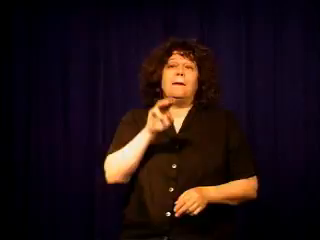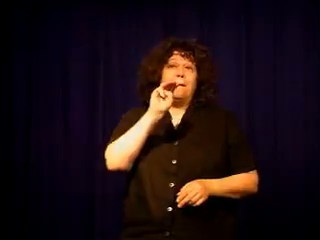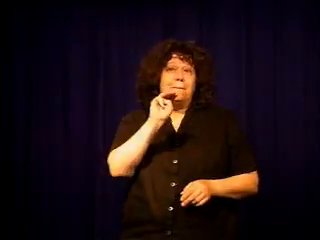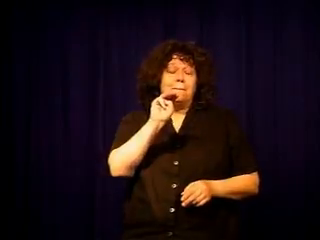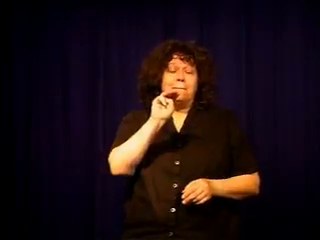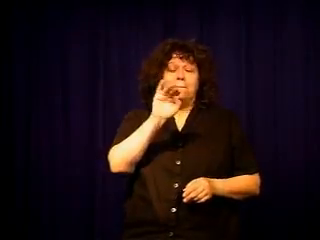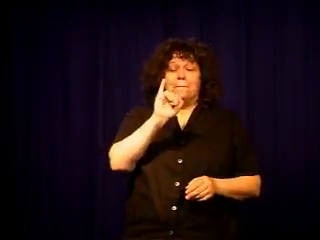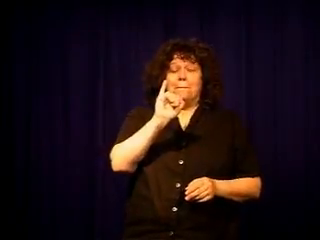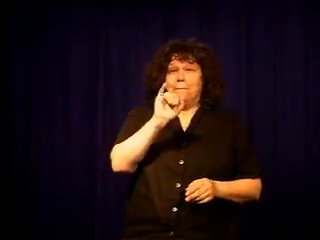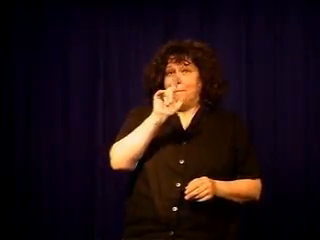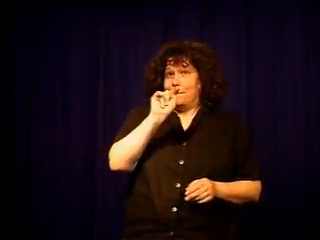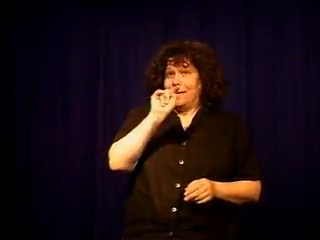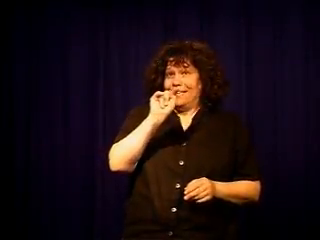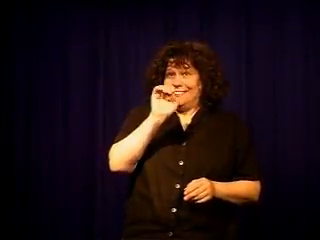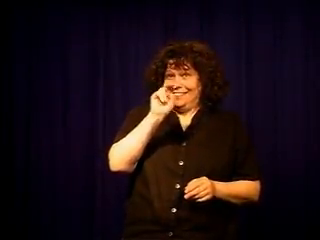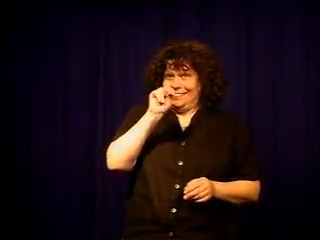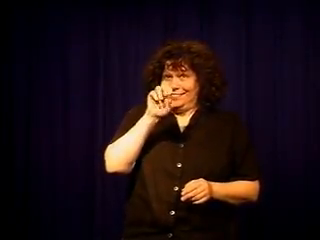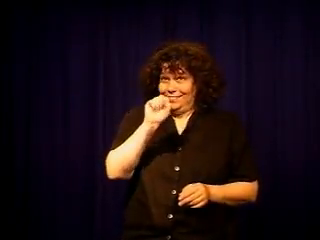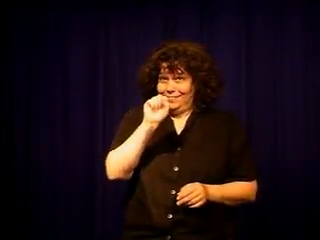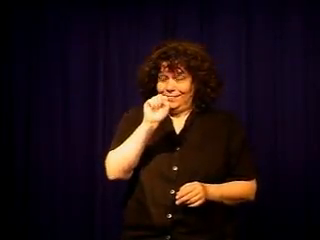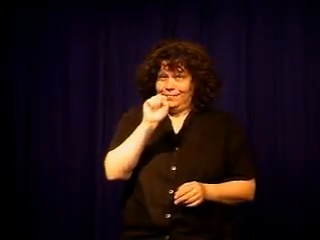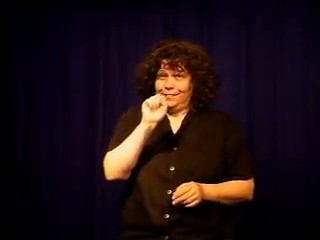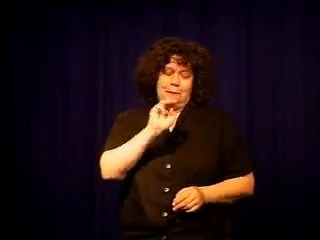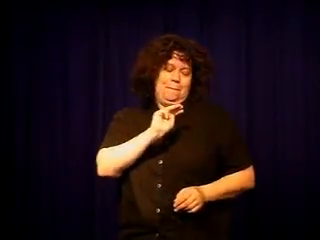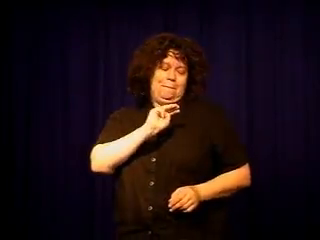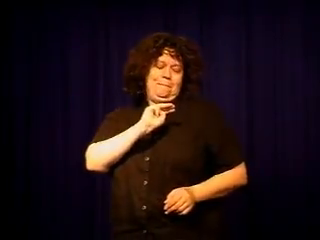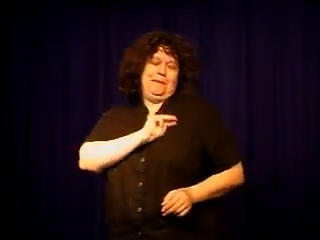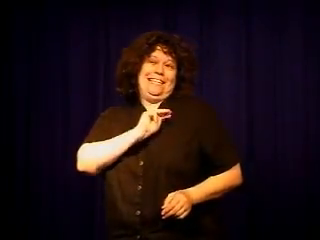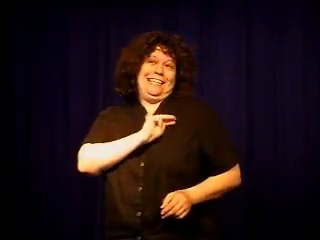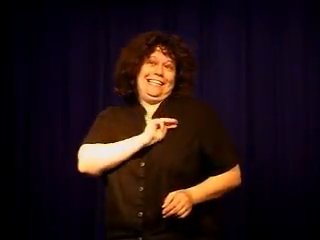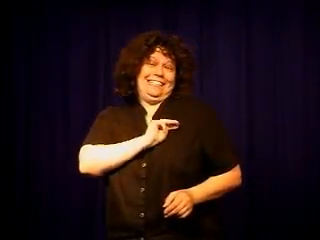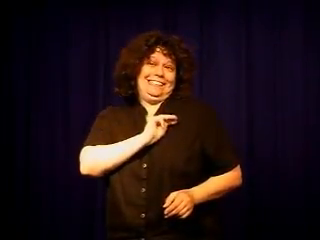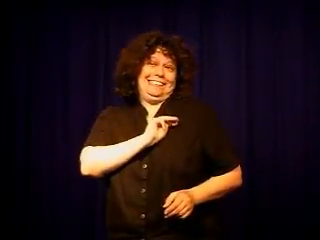Mittens-cat